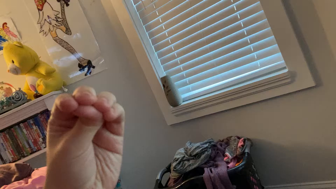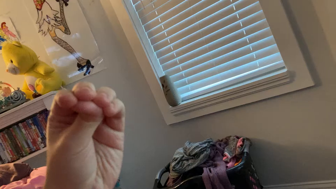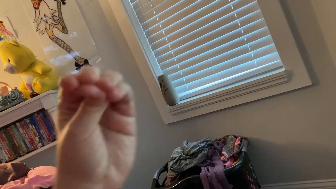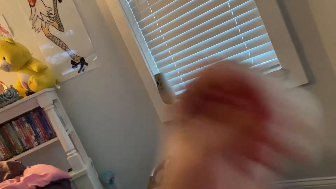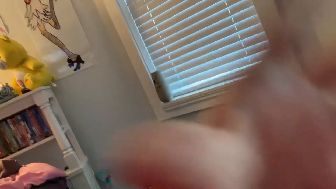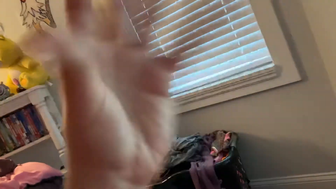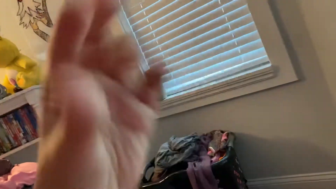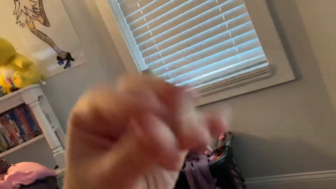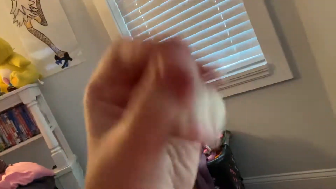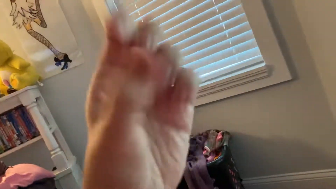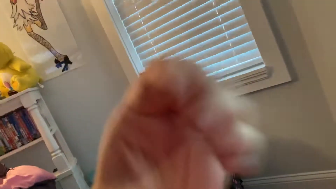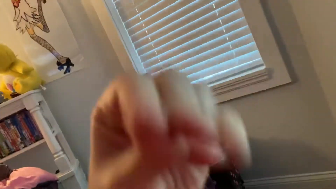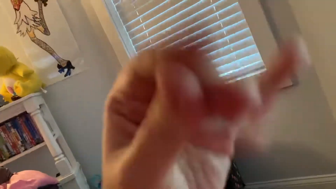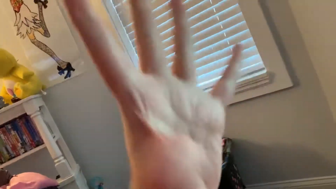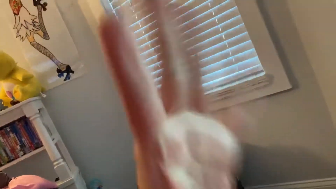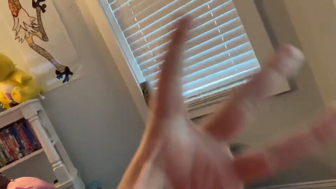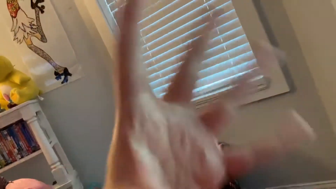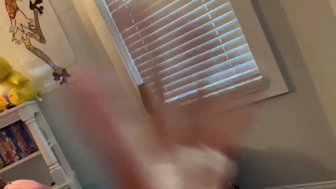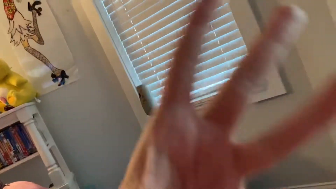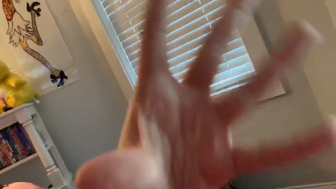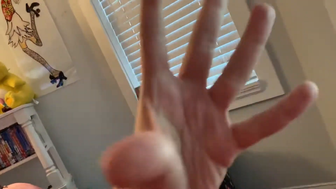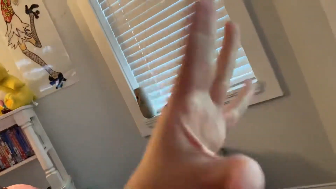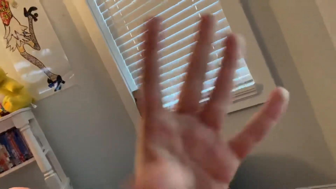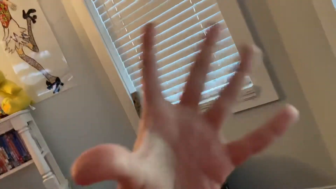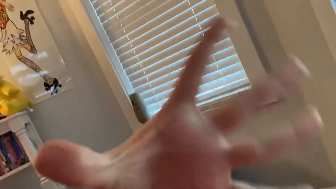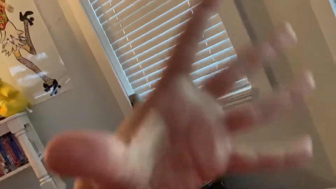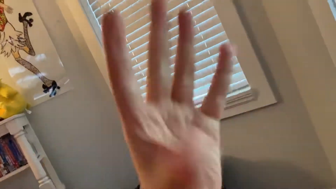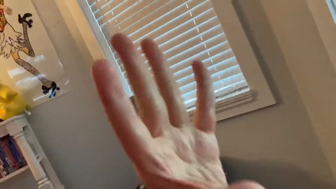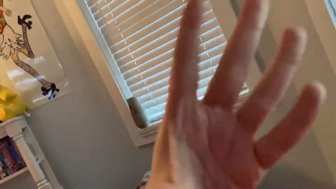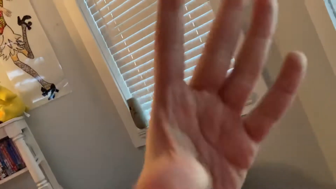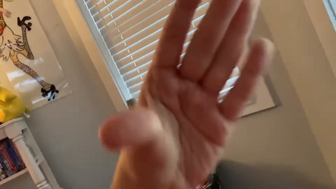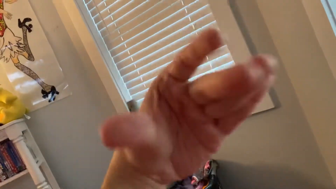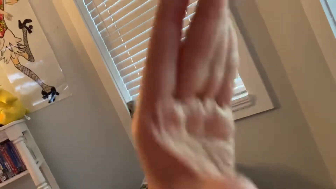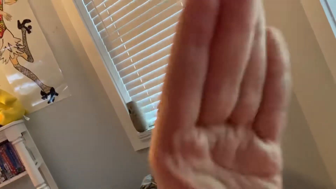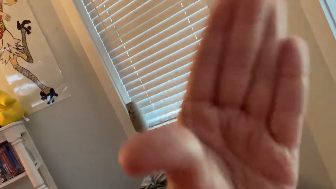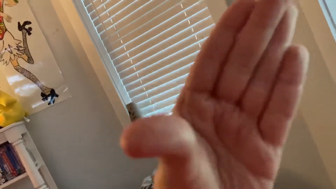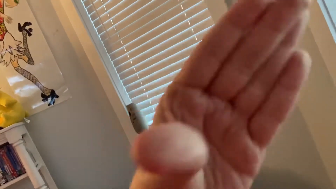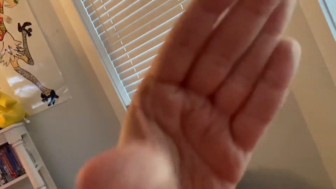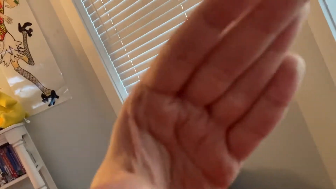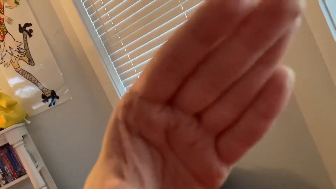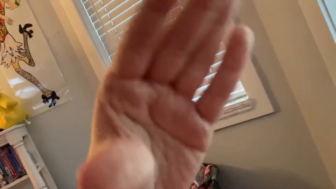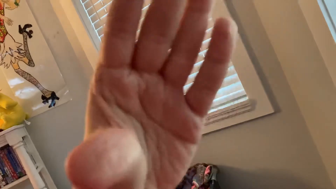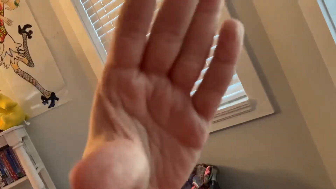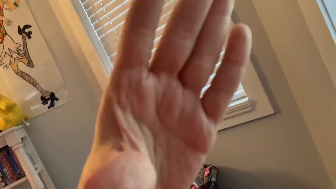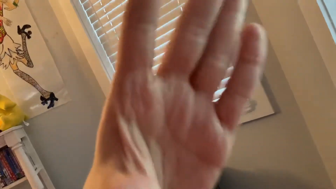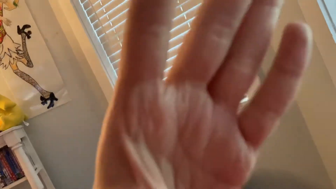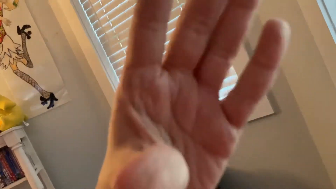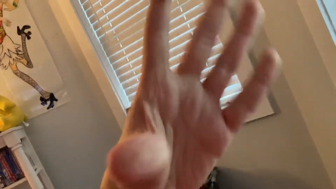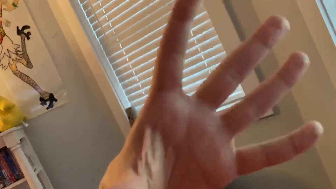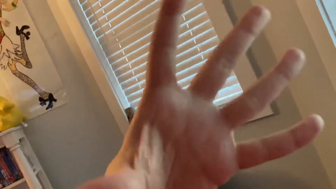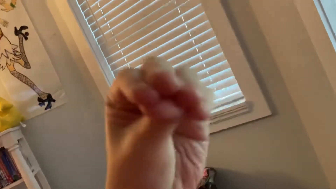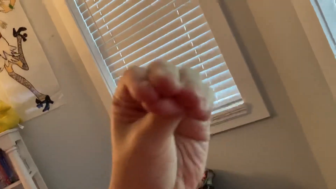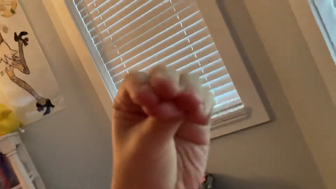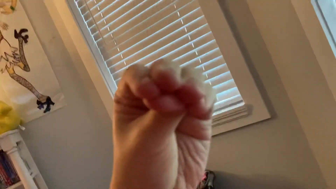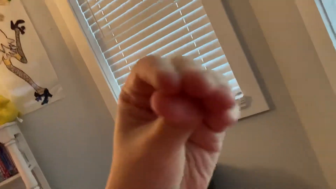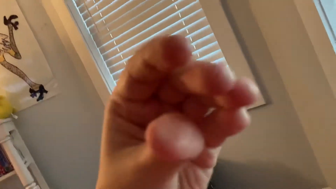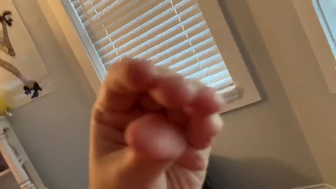Oobi